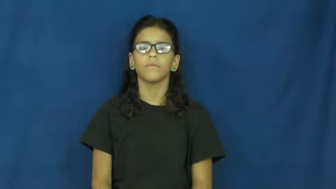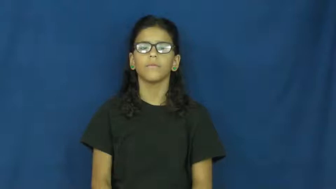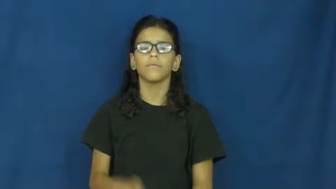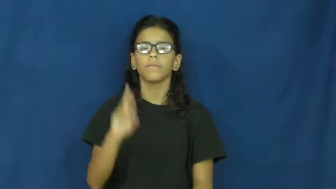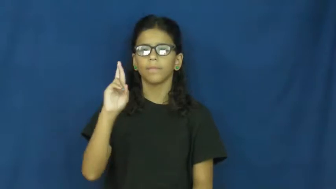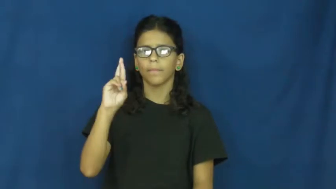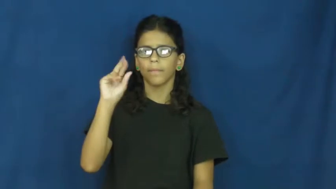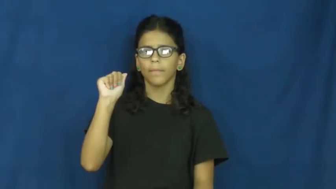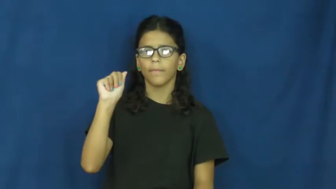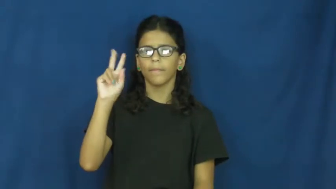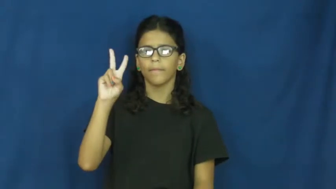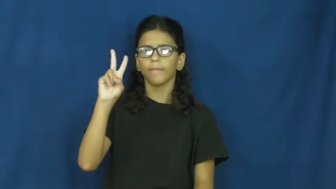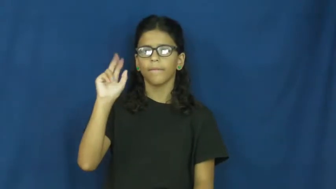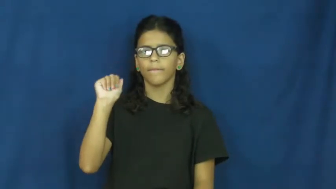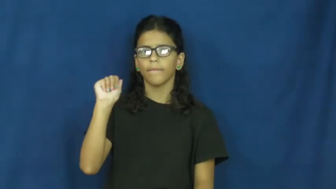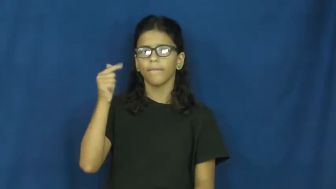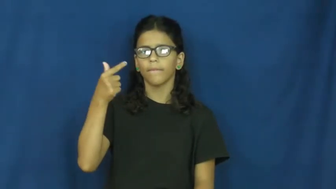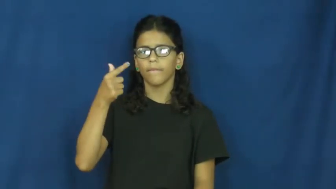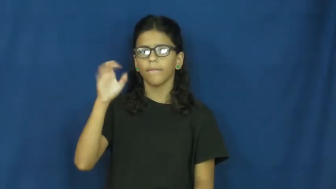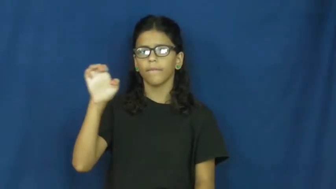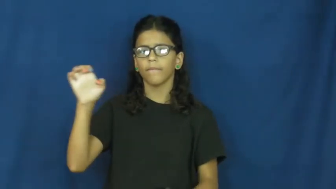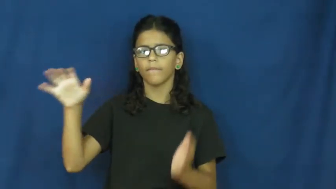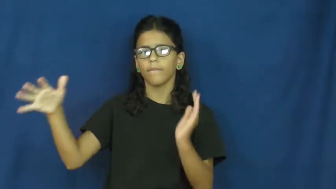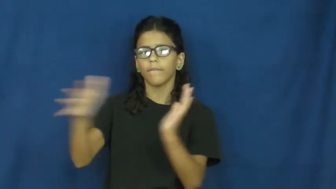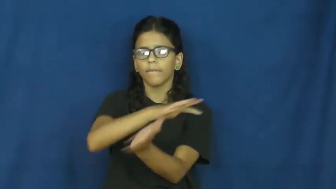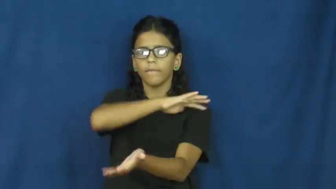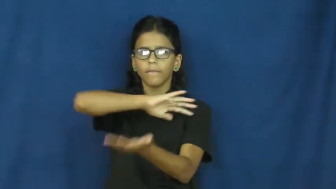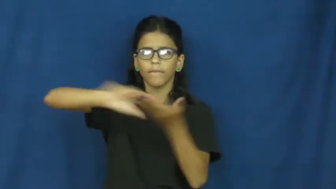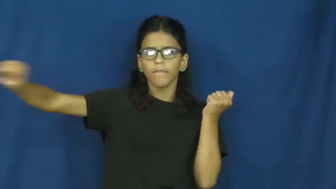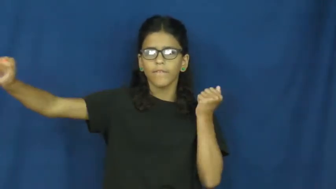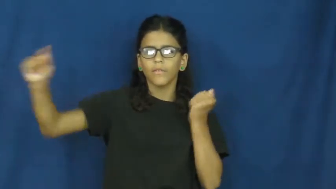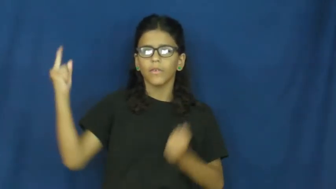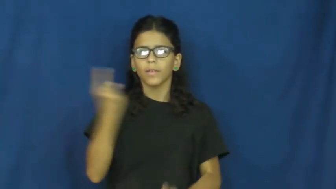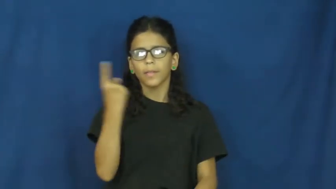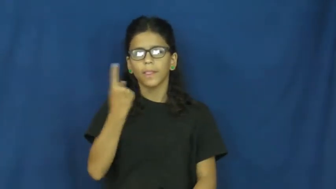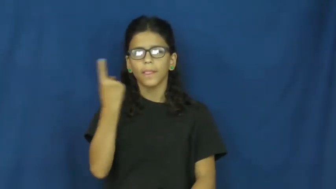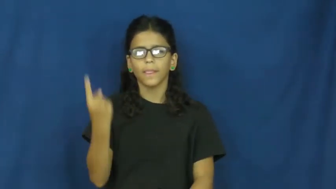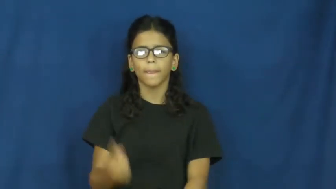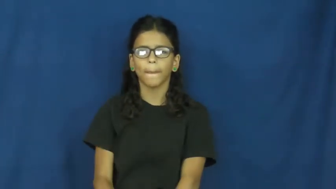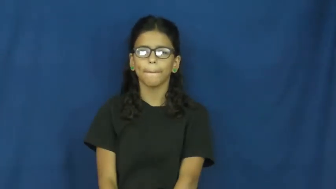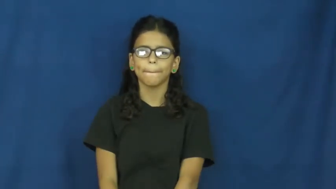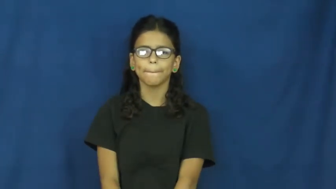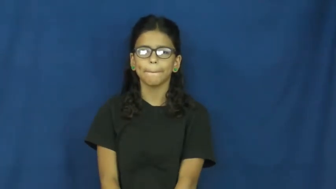ravage